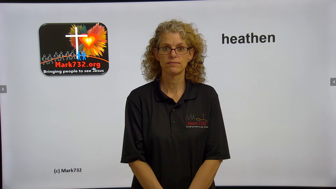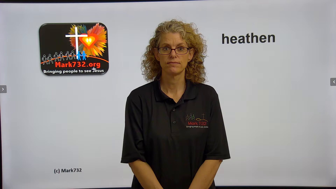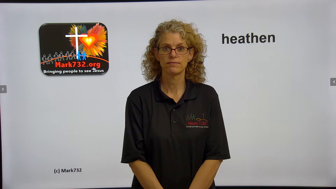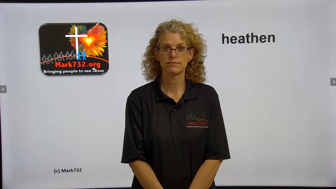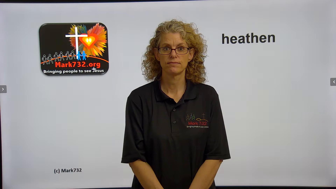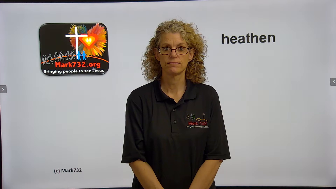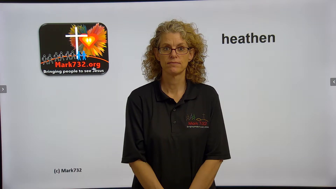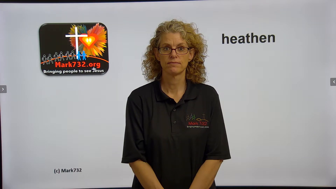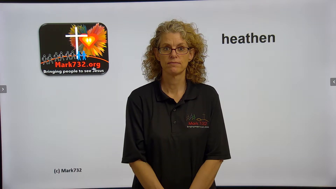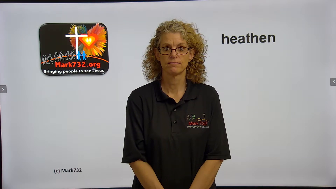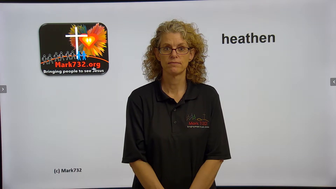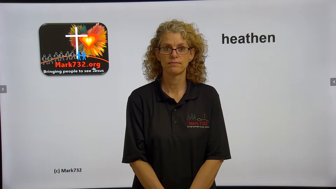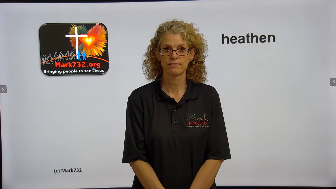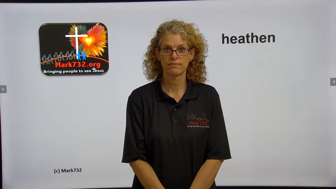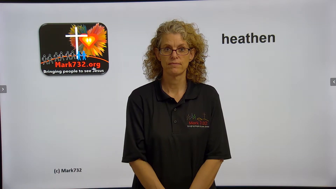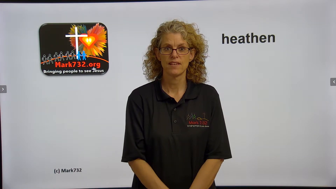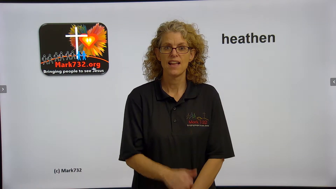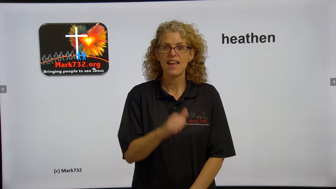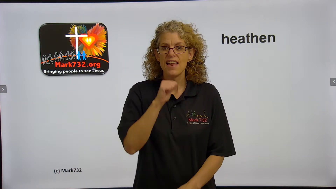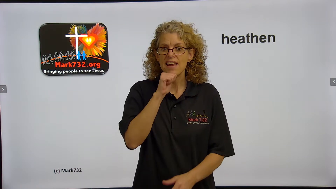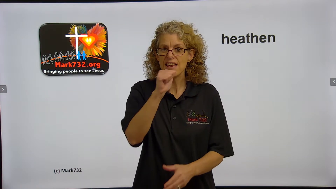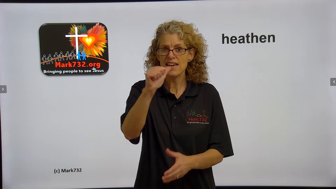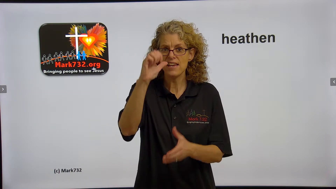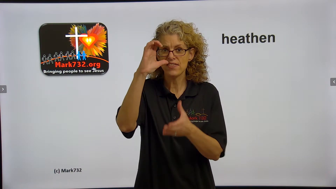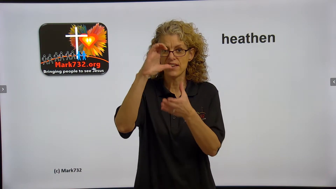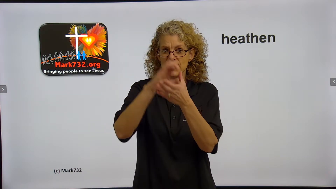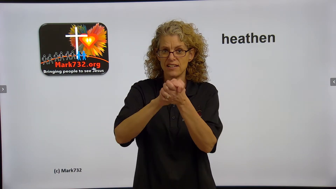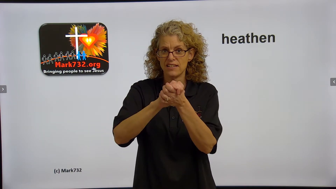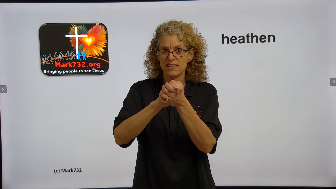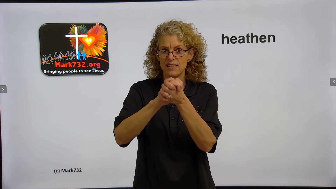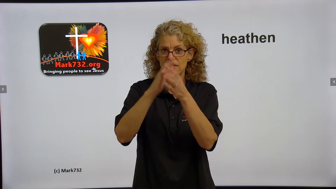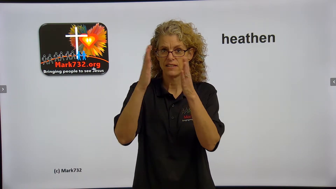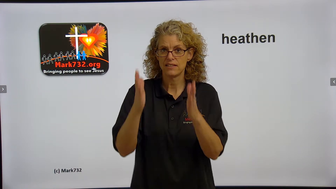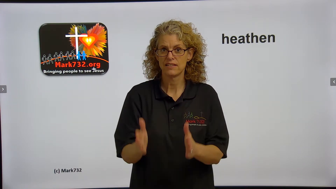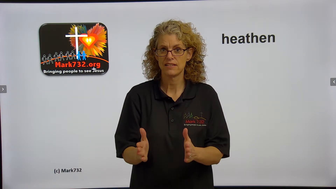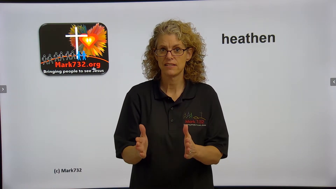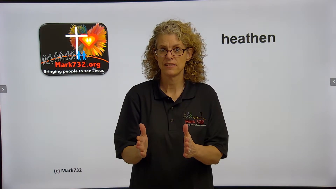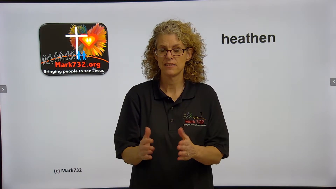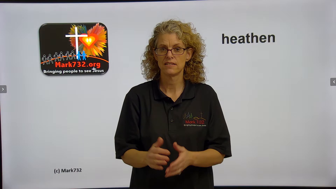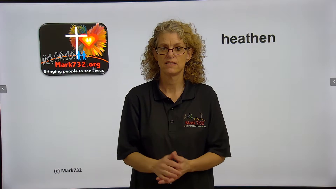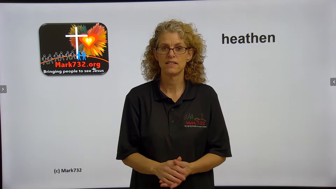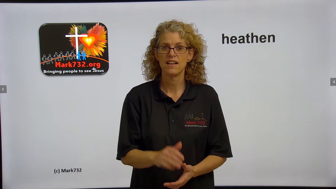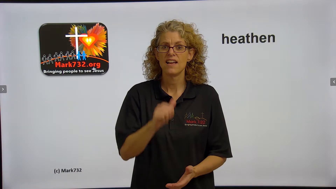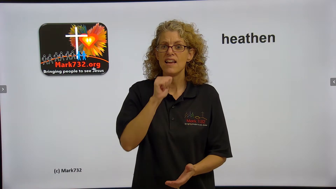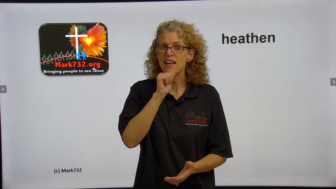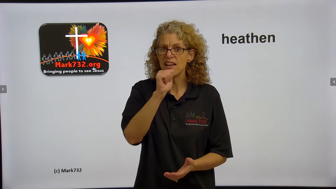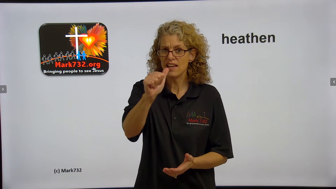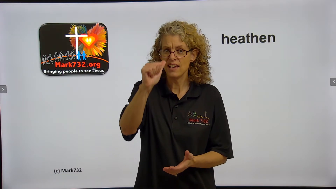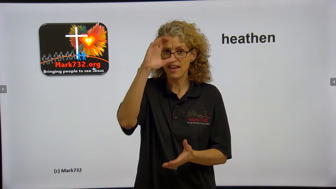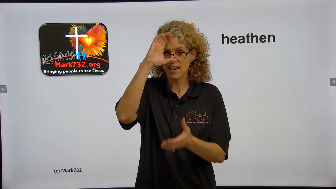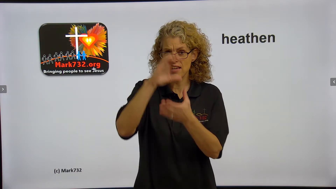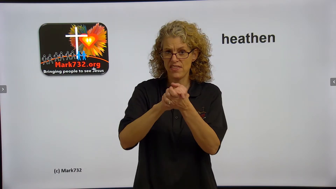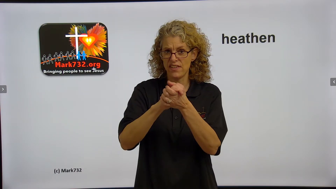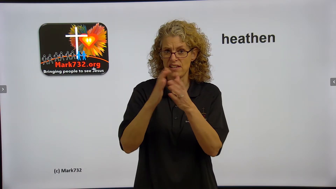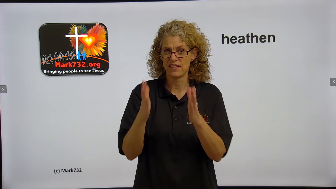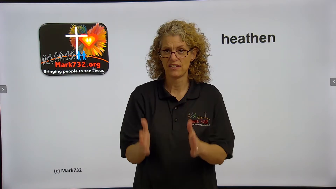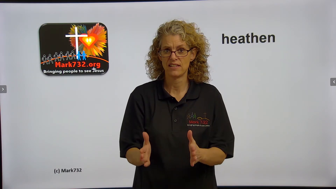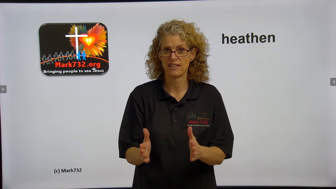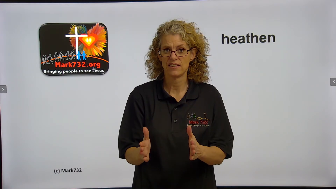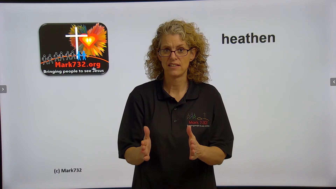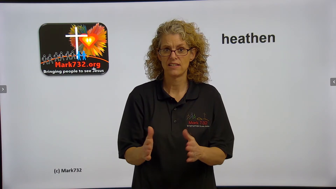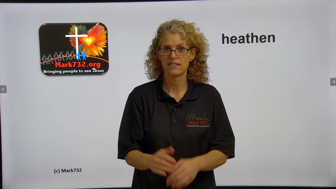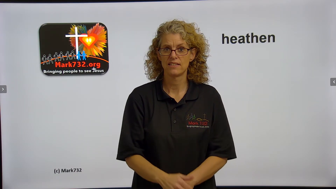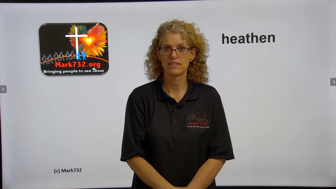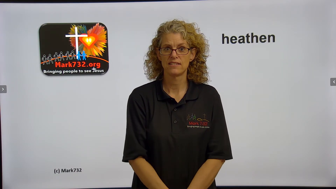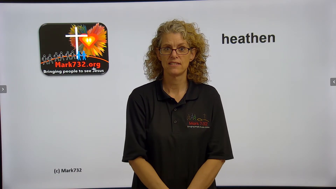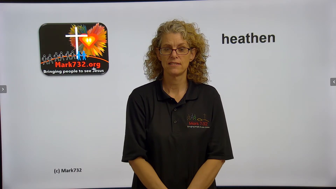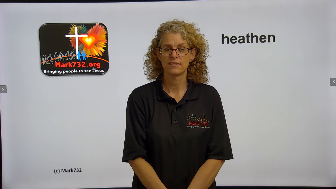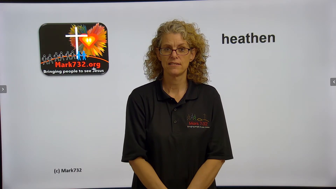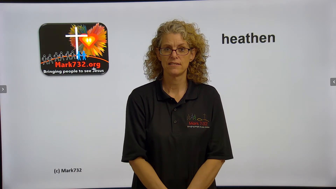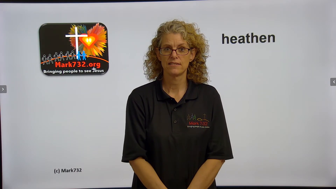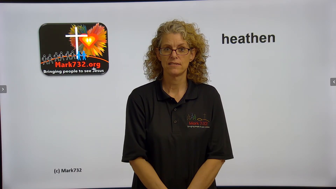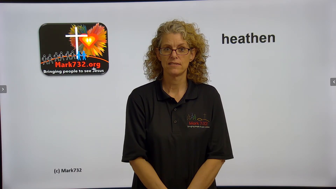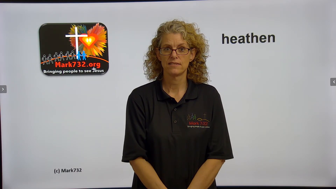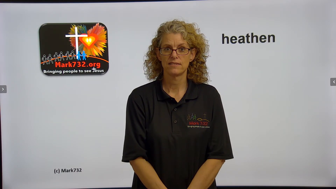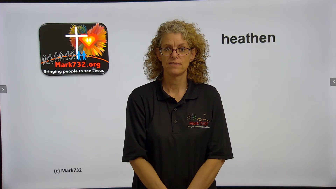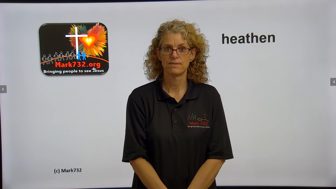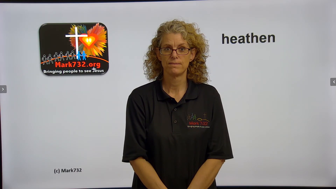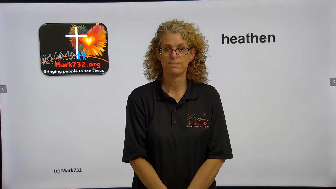heathen